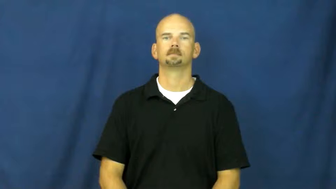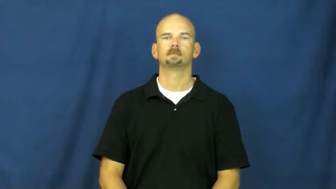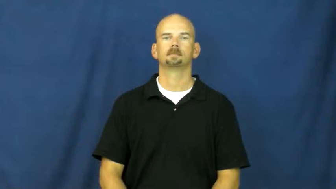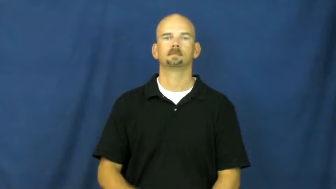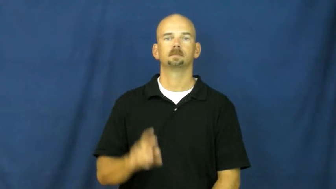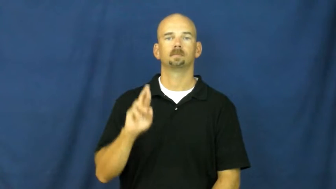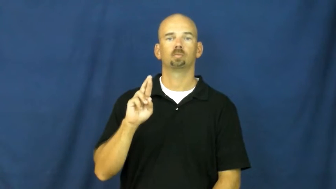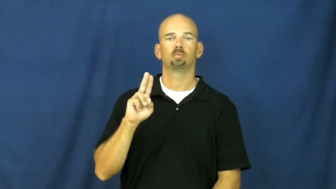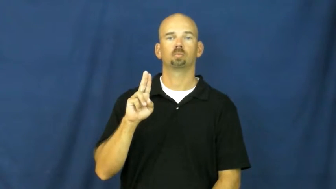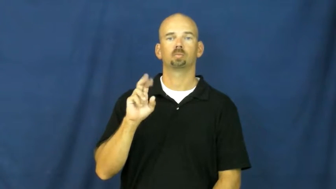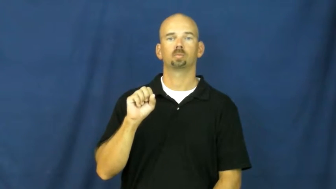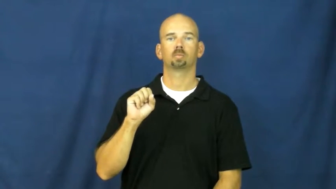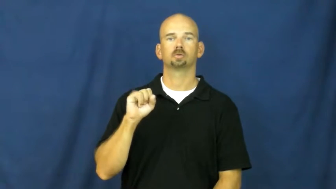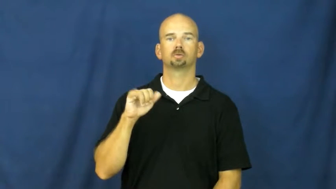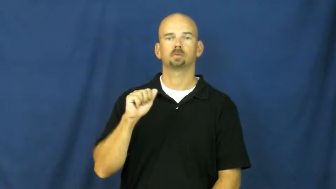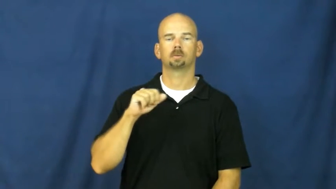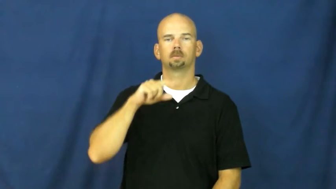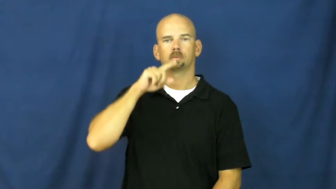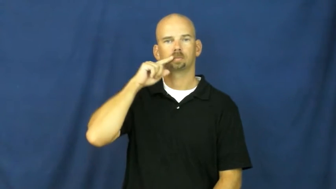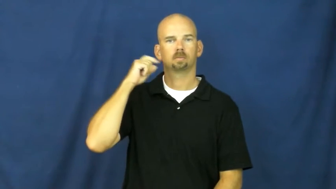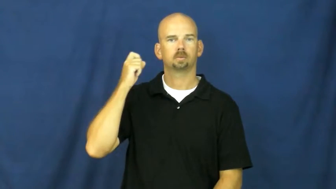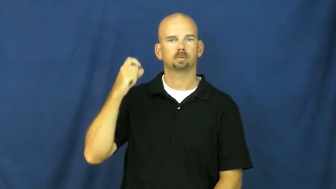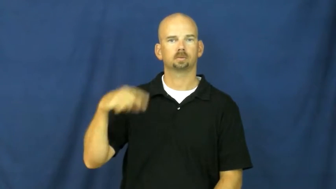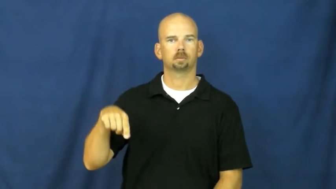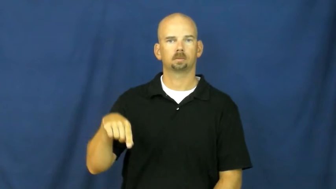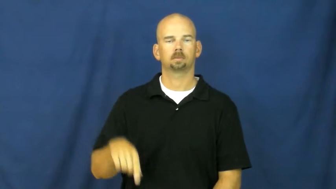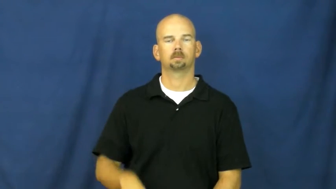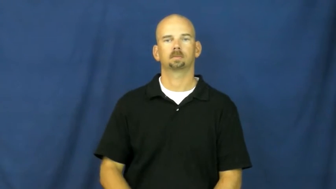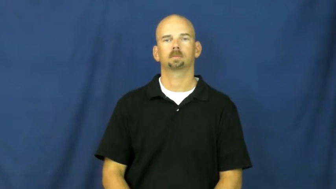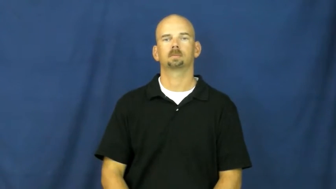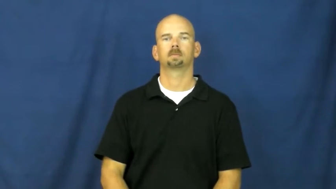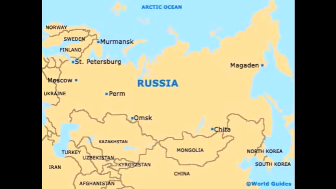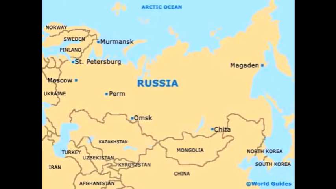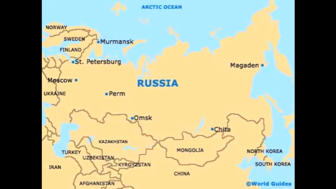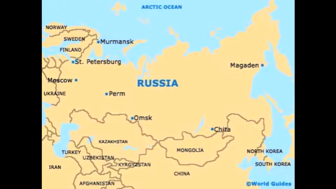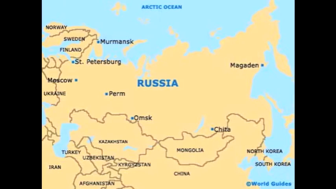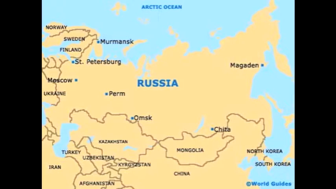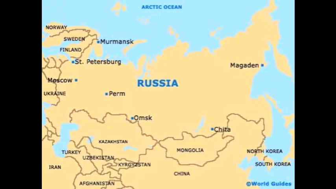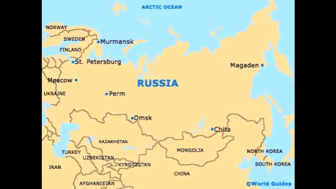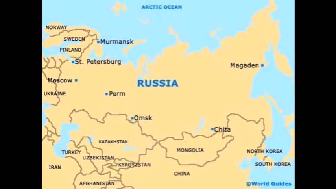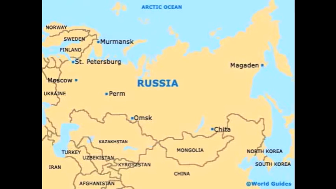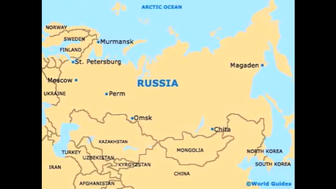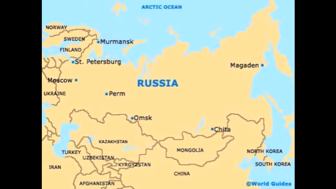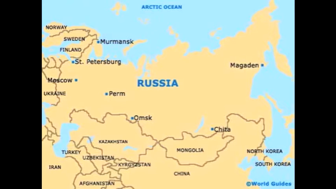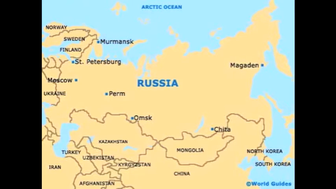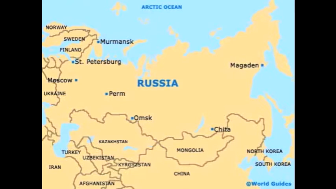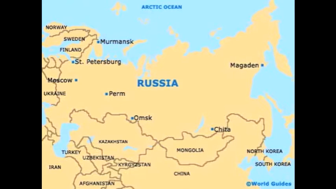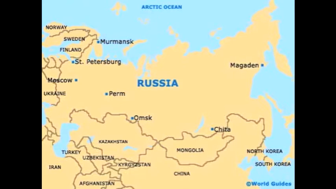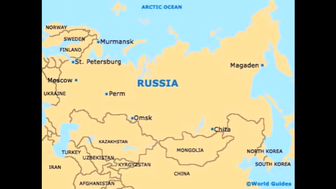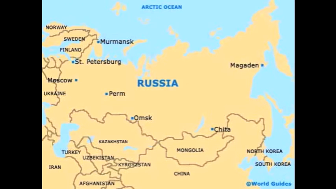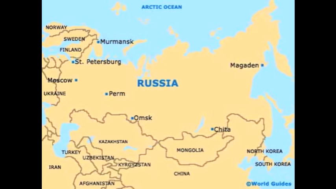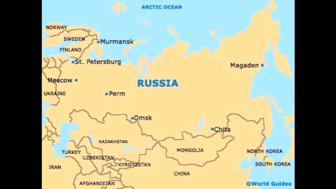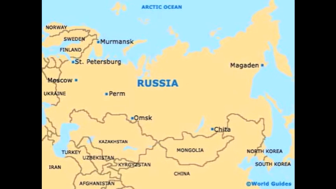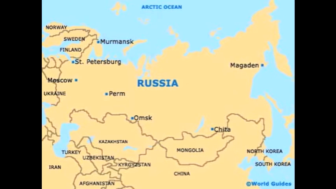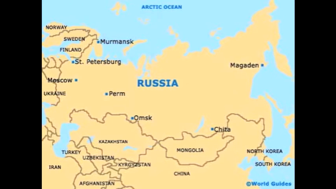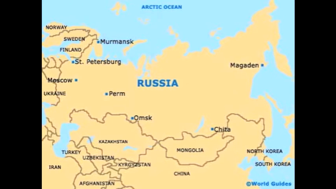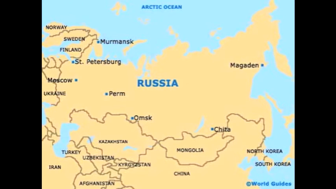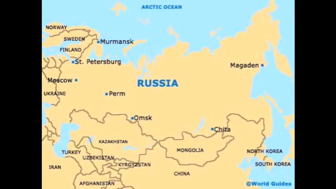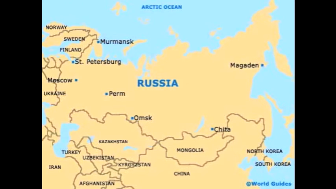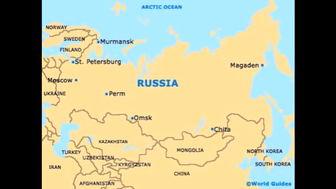russia,soviet